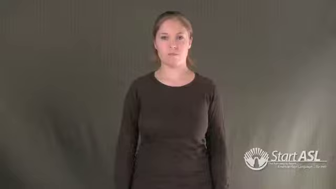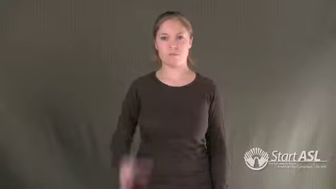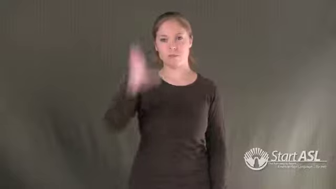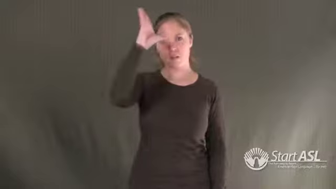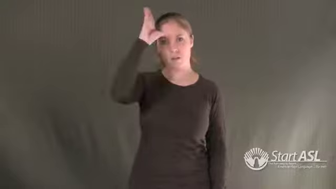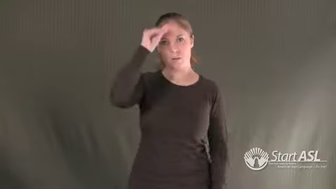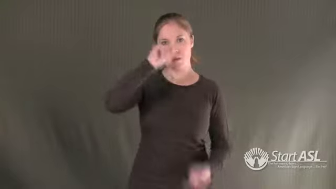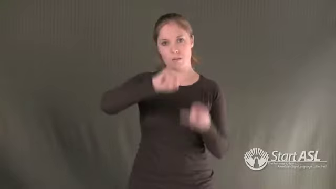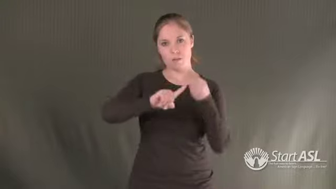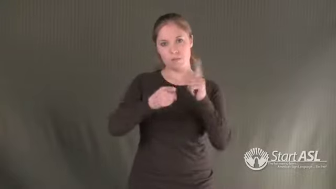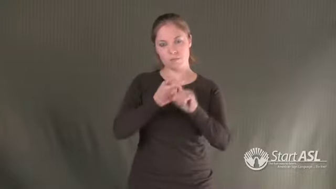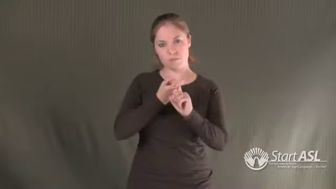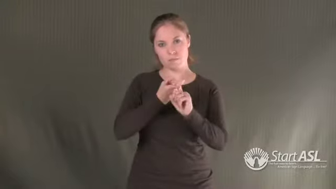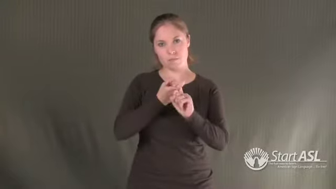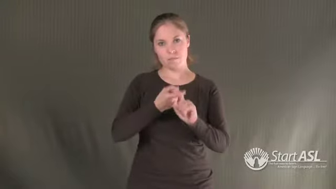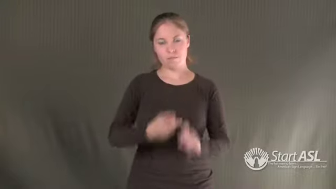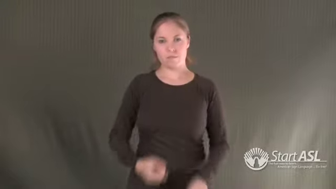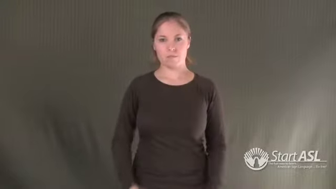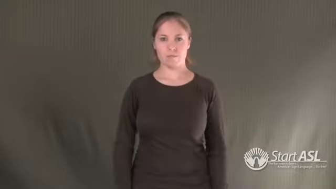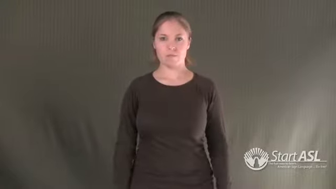boyfriend